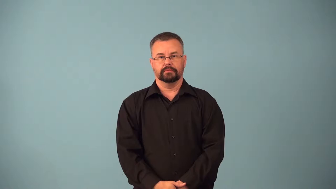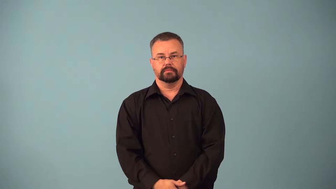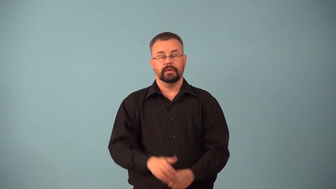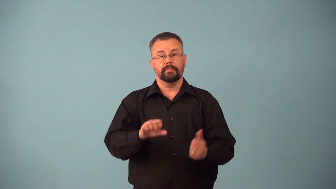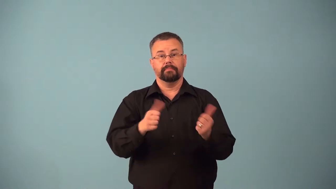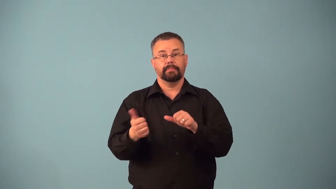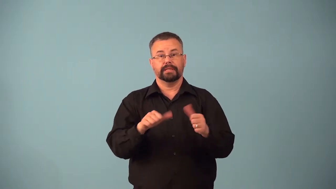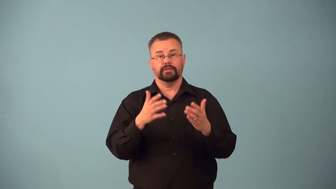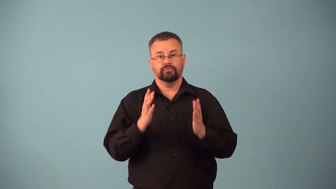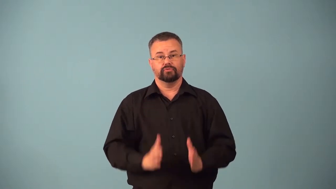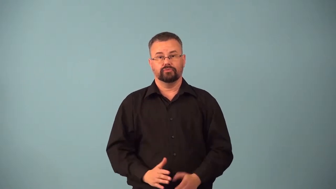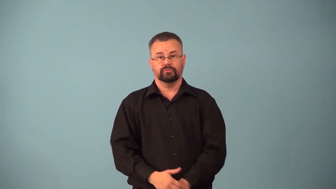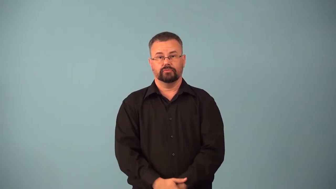baptizer